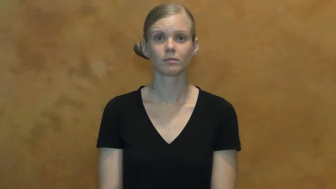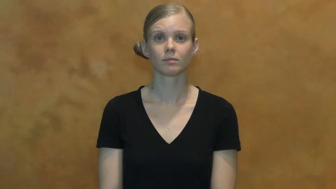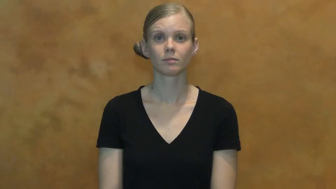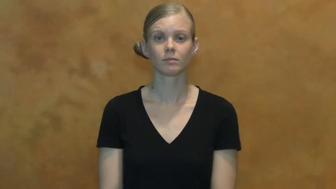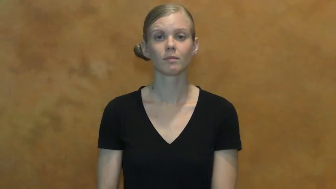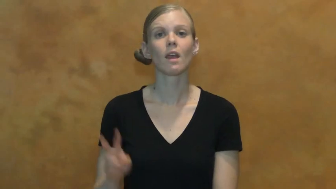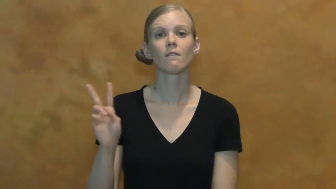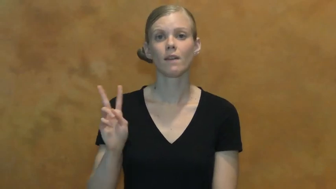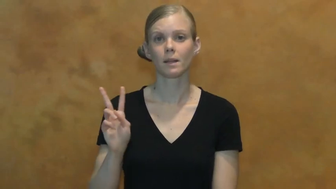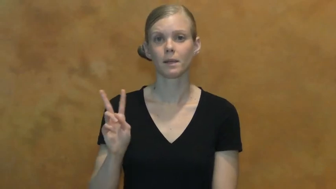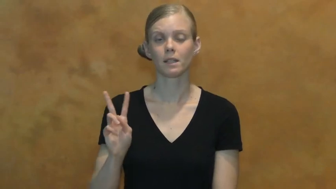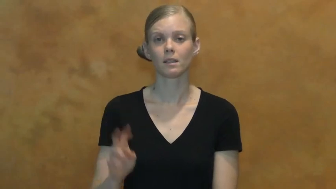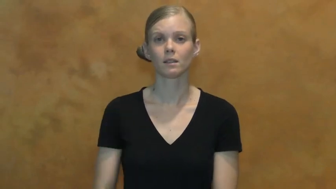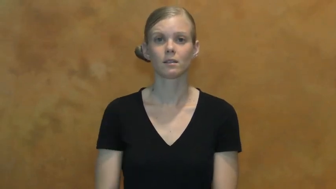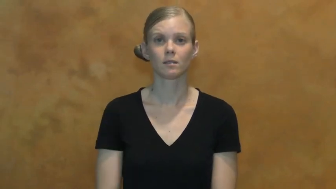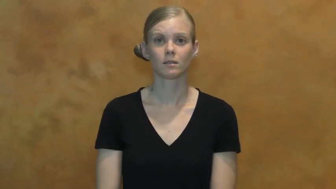vitamin